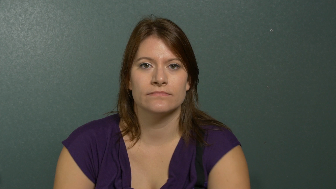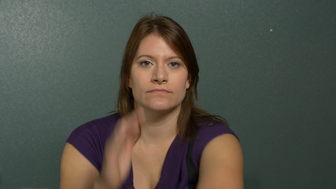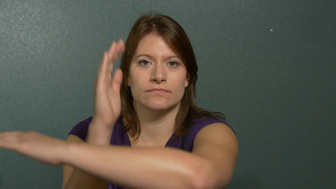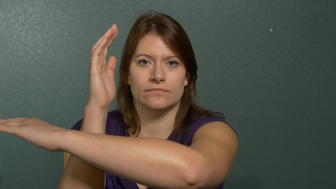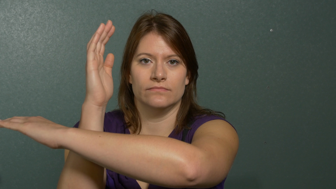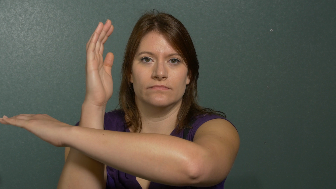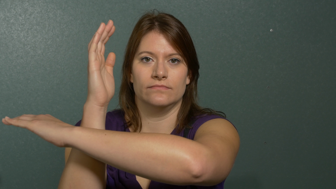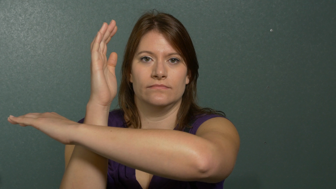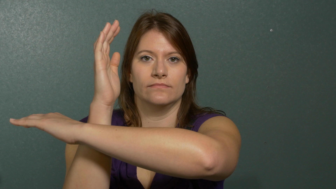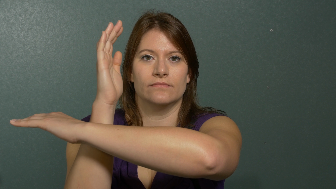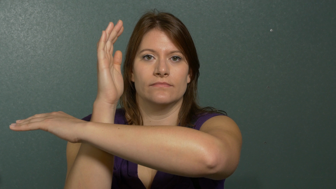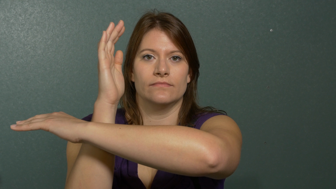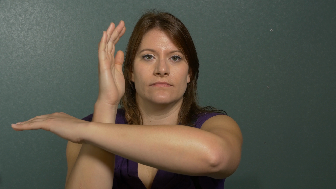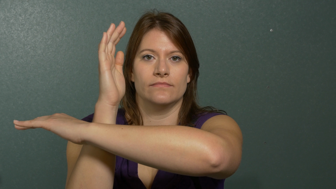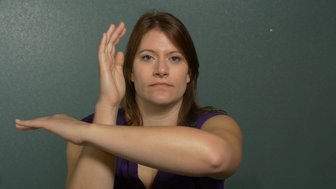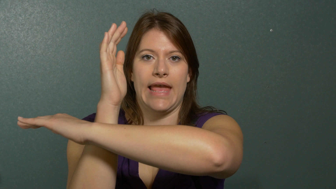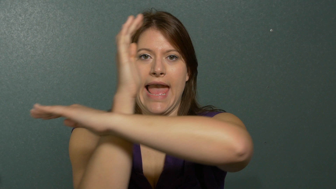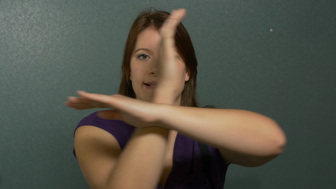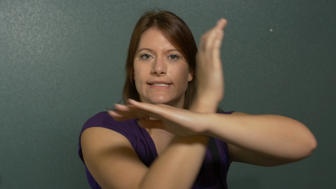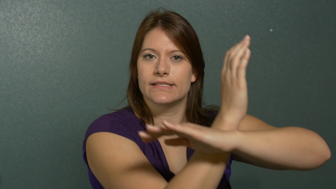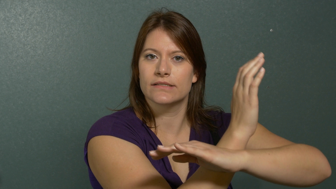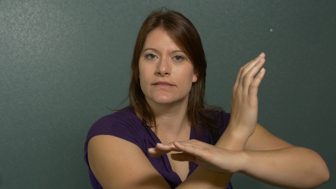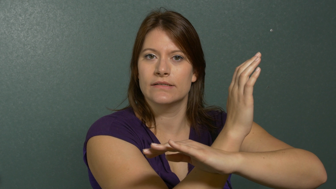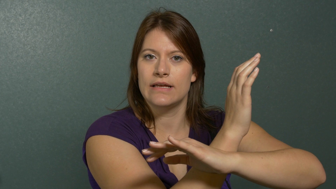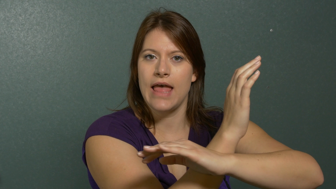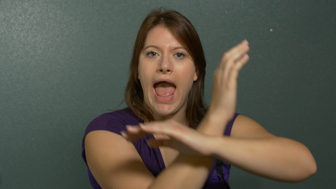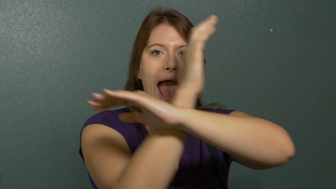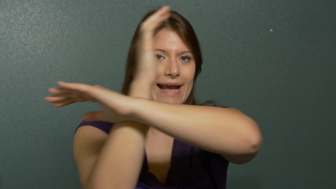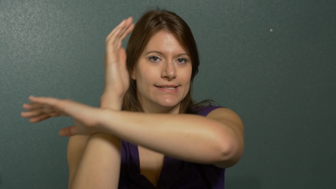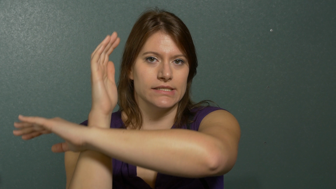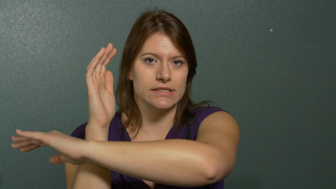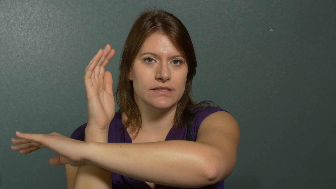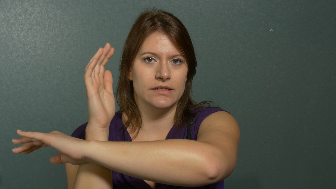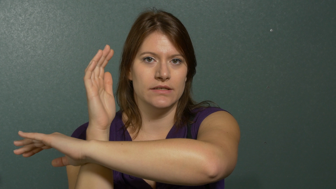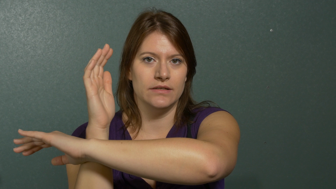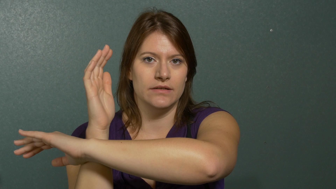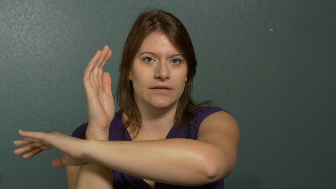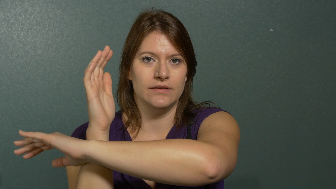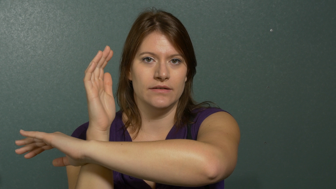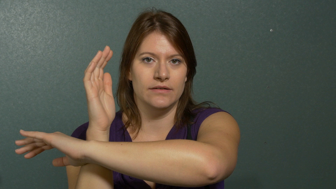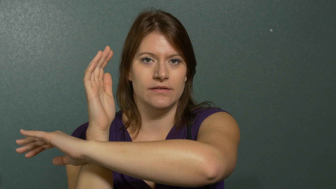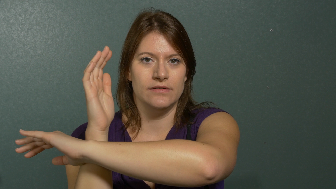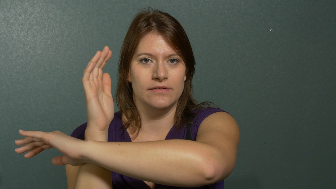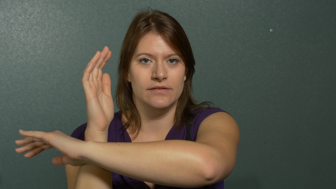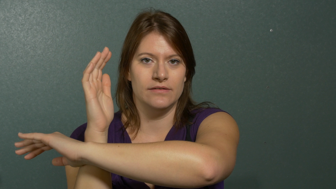axis